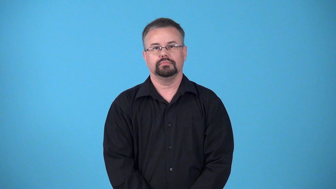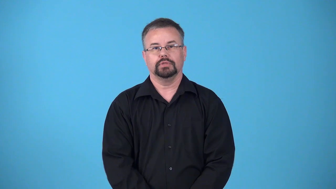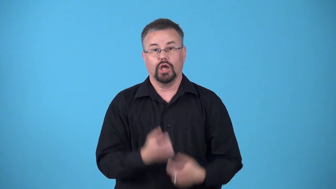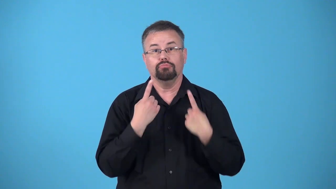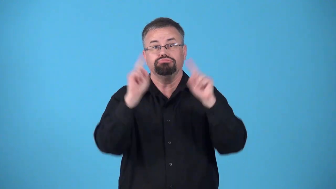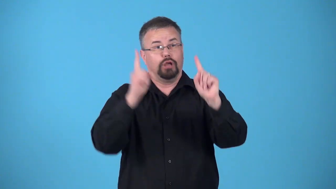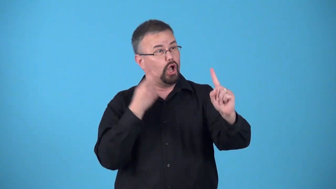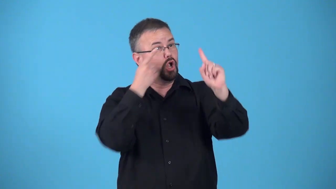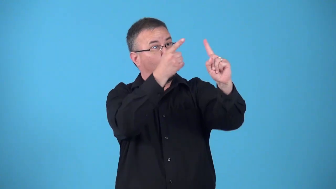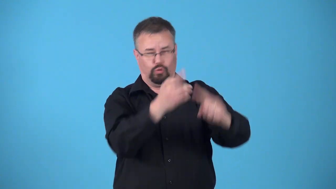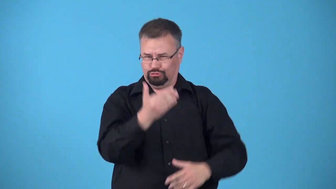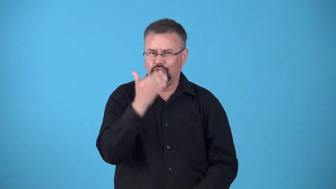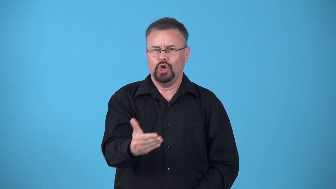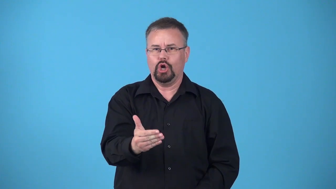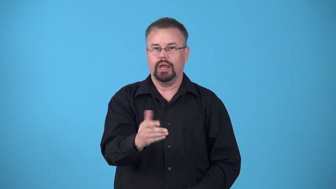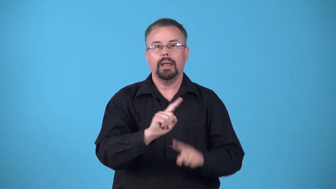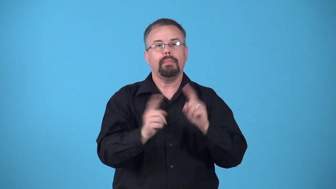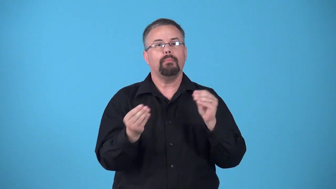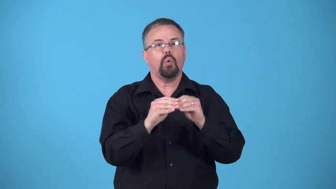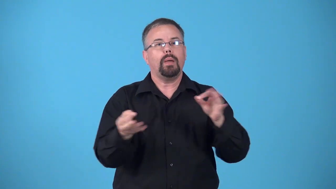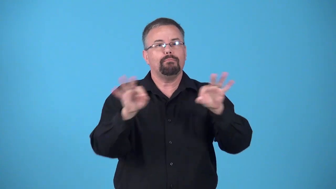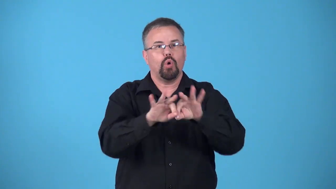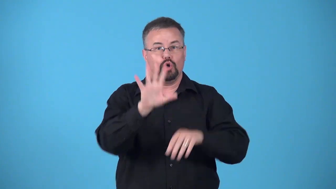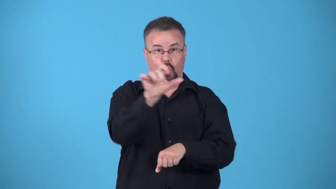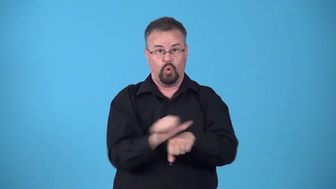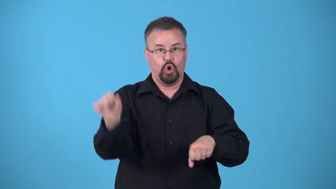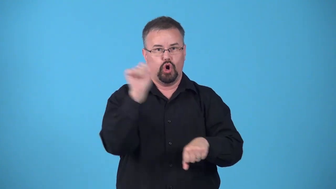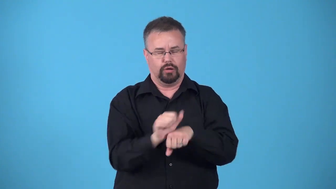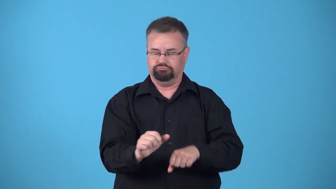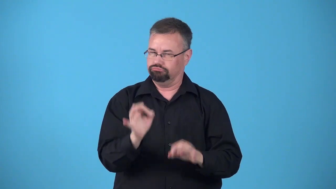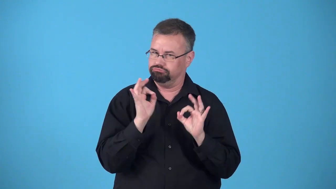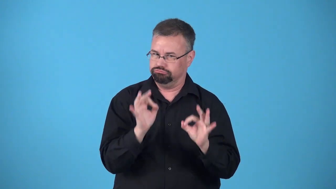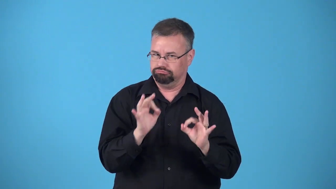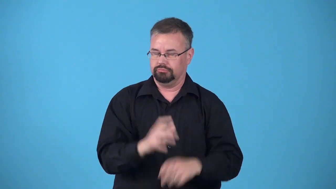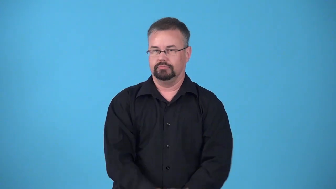hard work breeds success